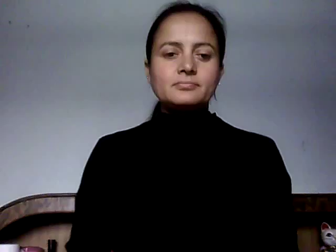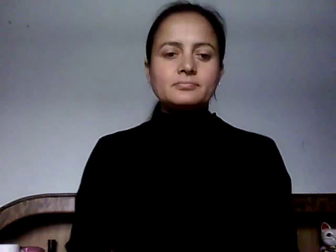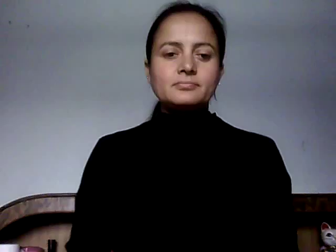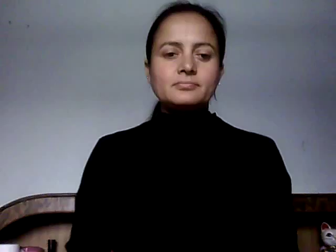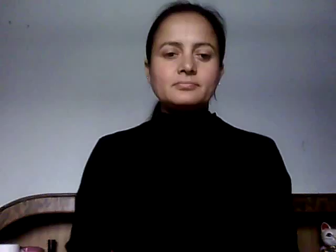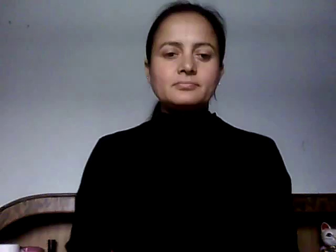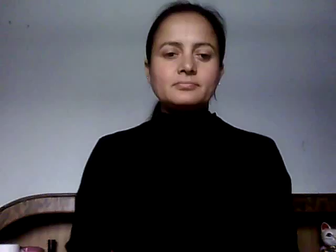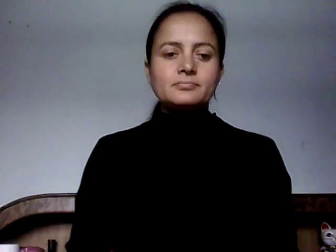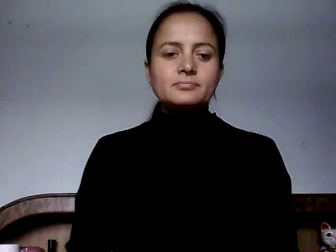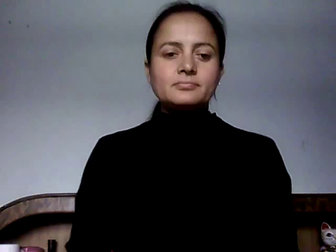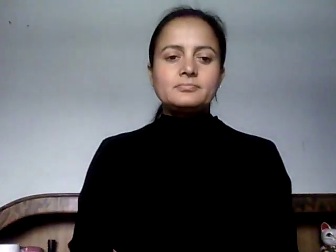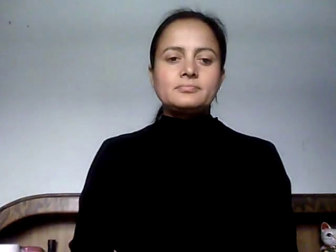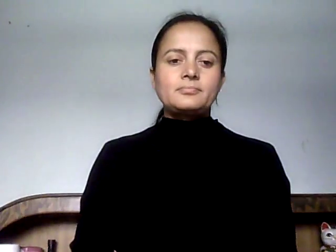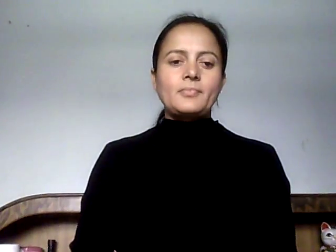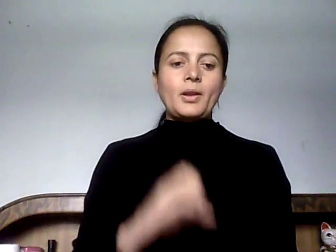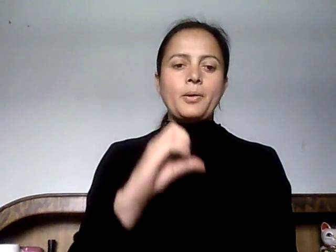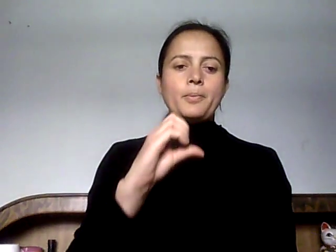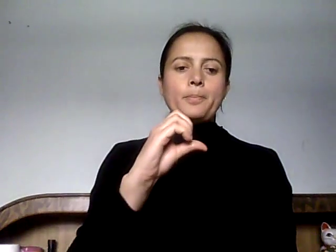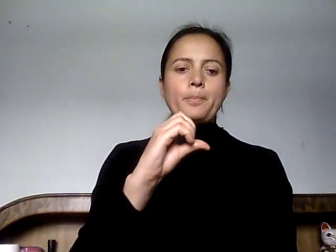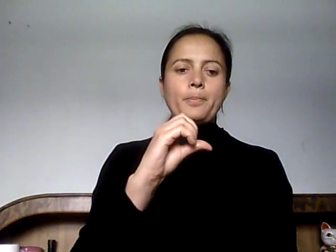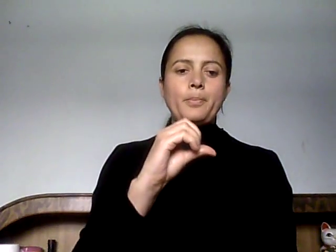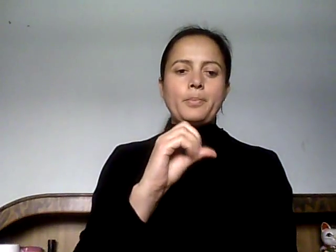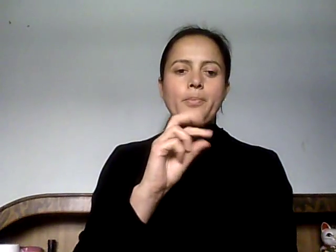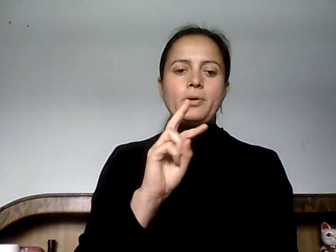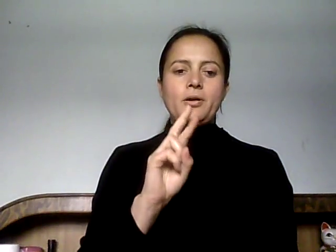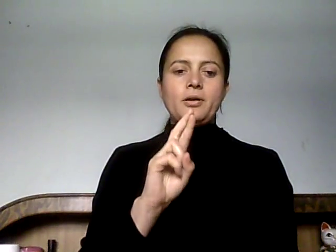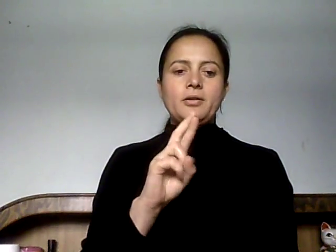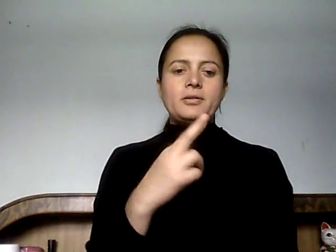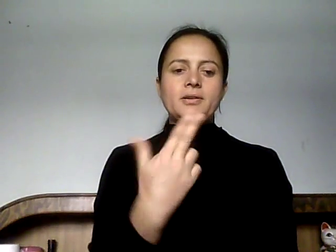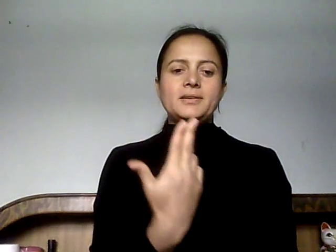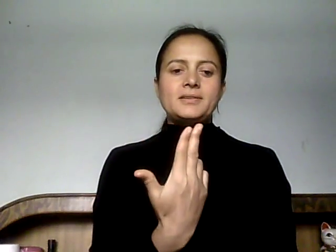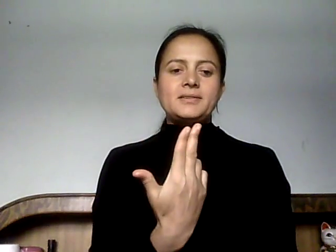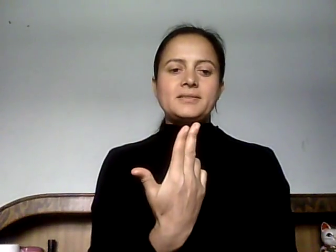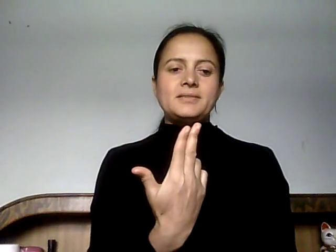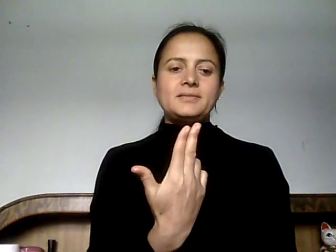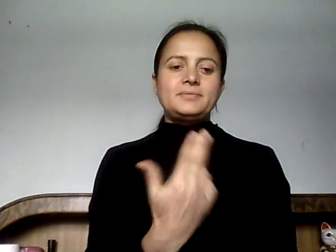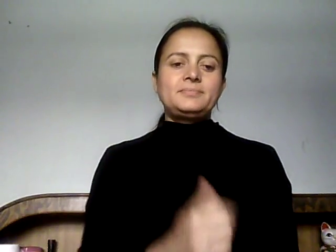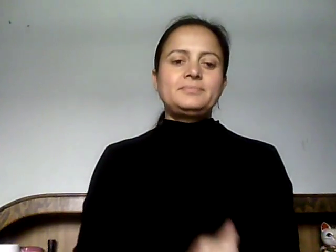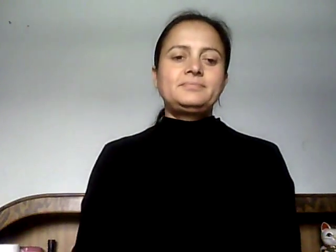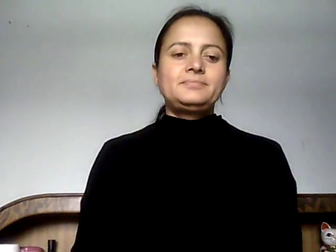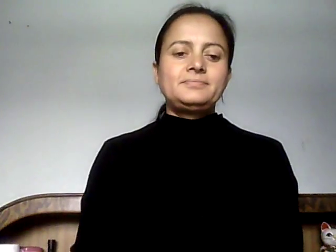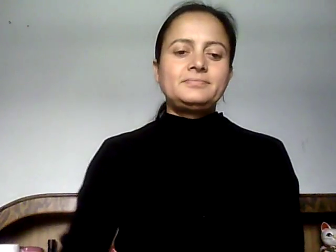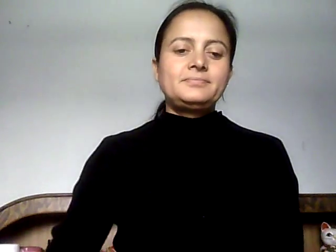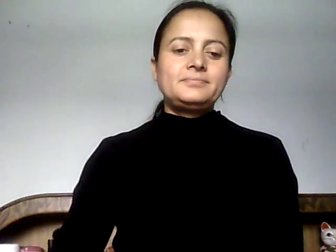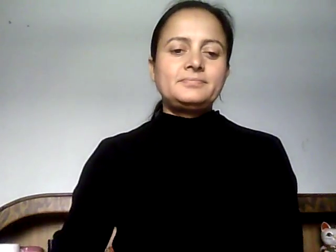angel